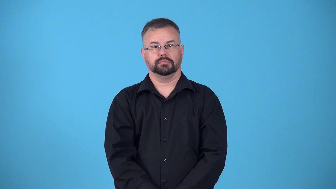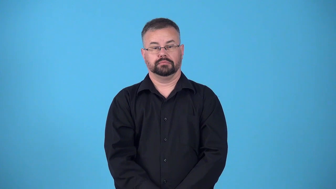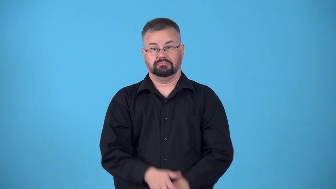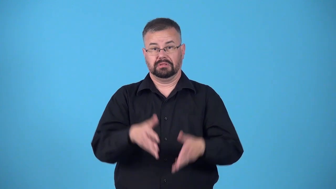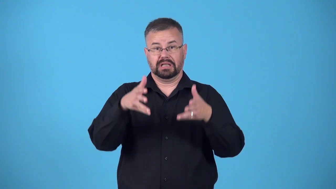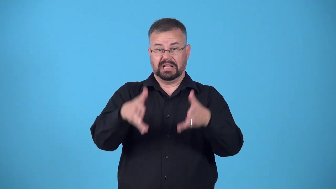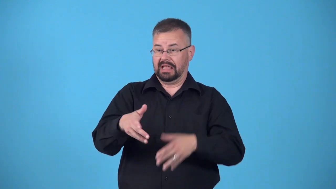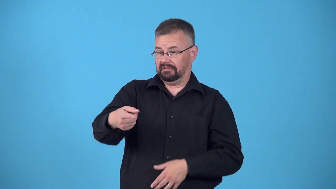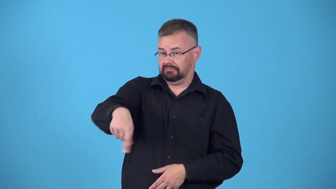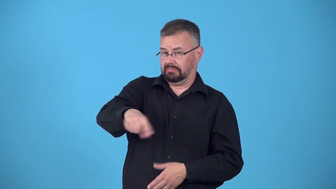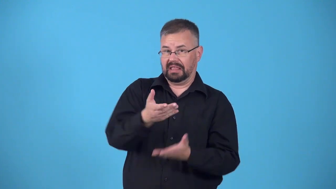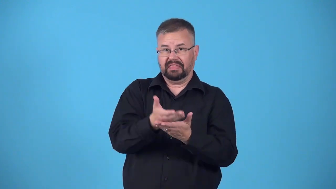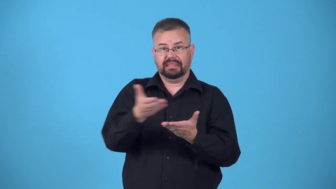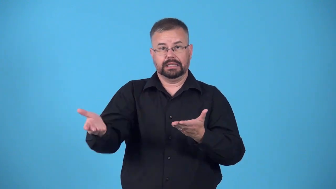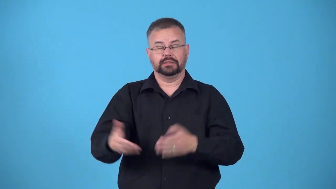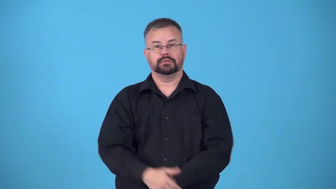remains